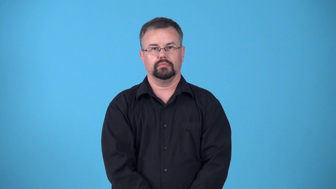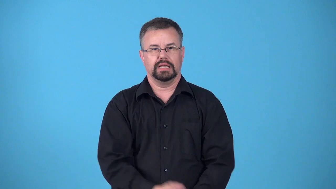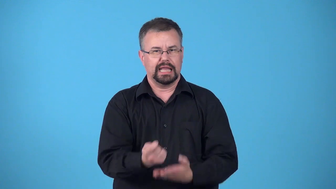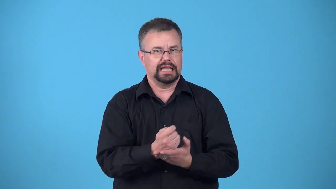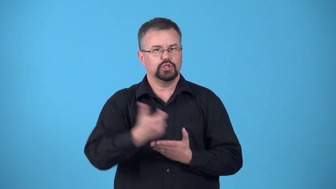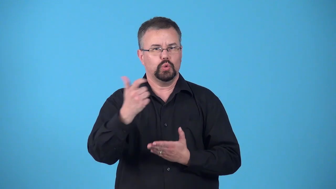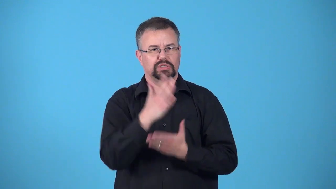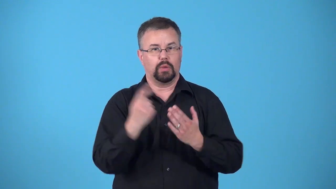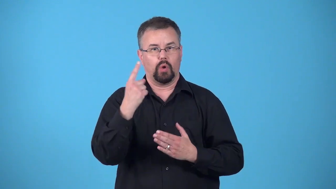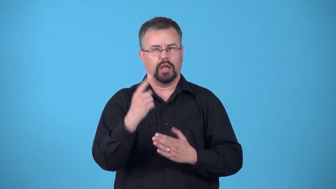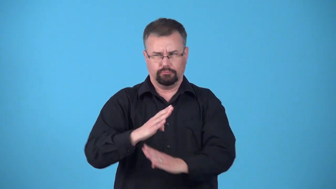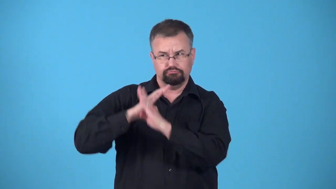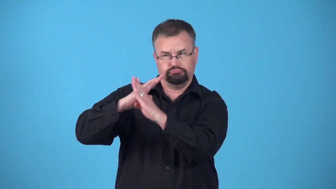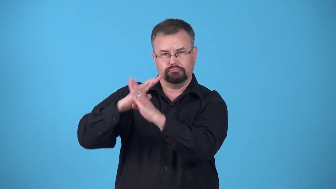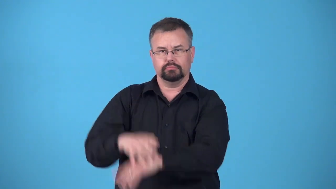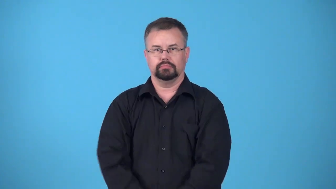shut out-not give any